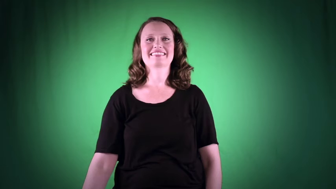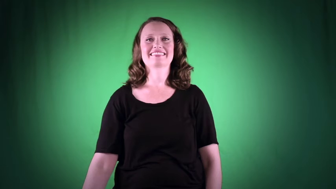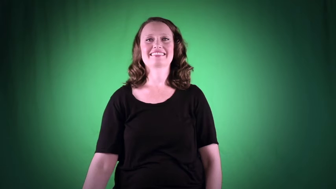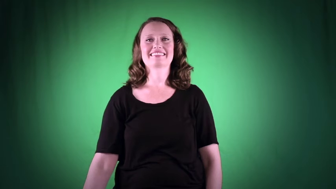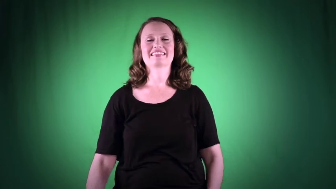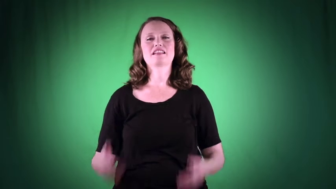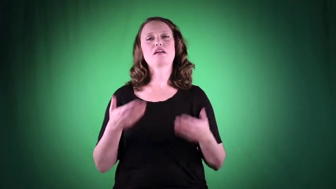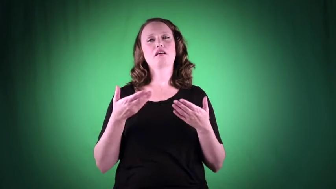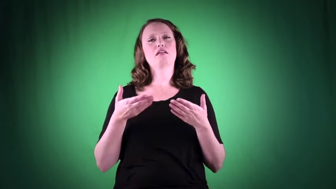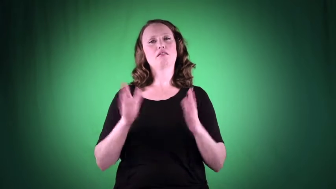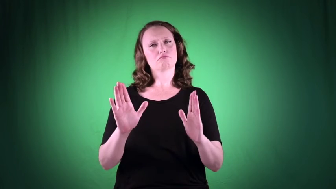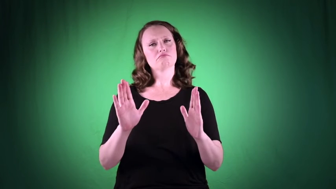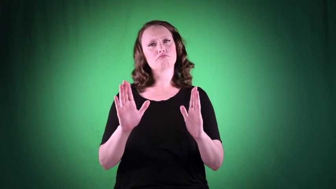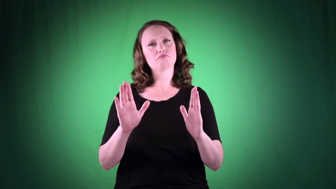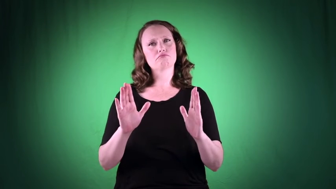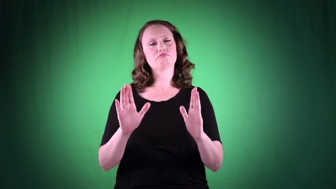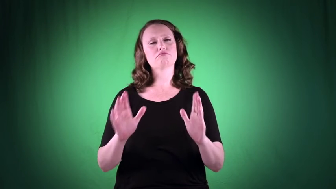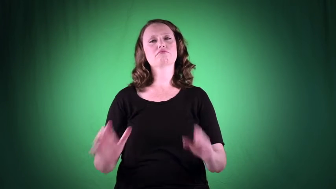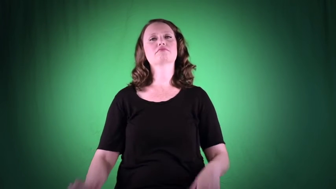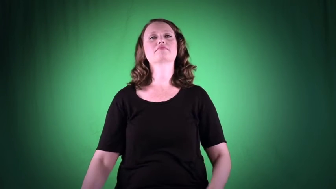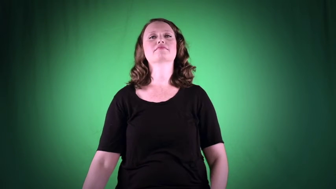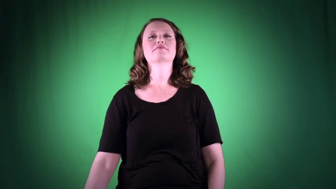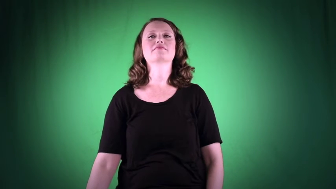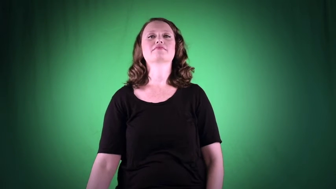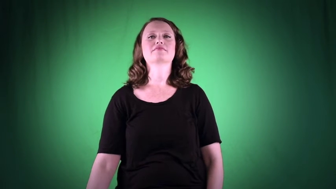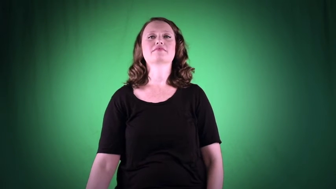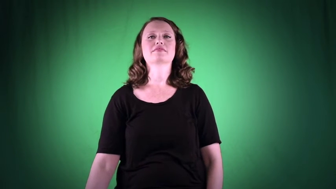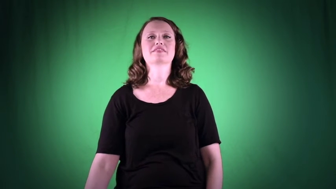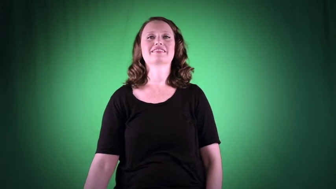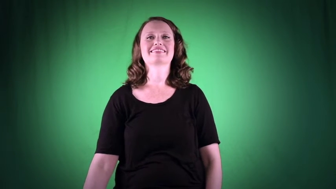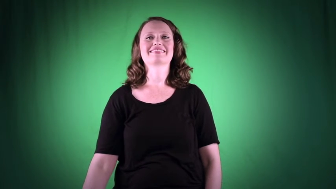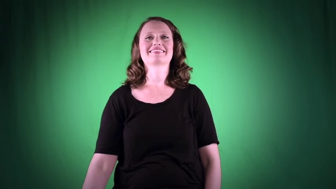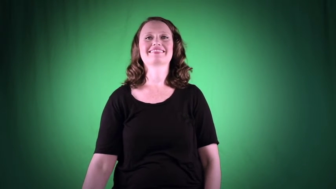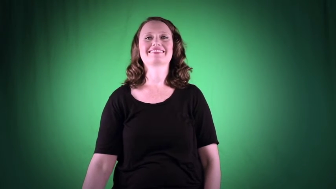Allow